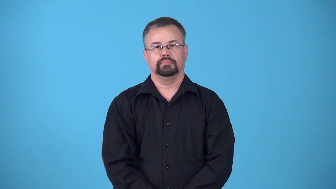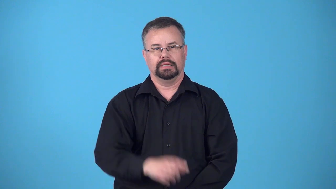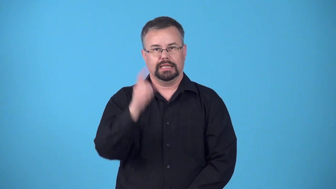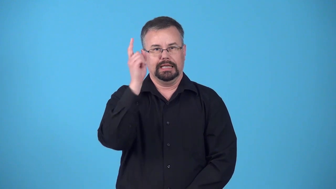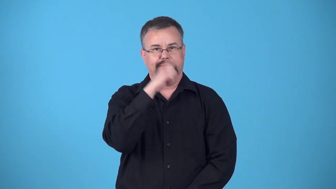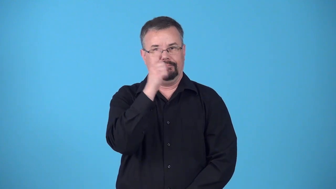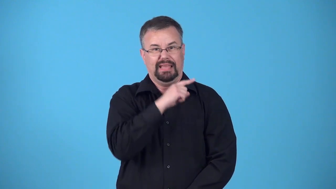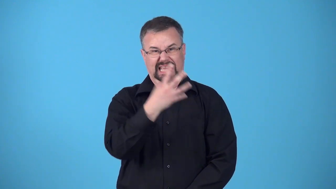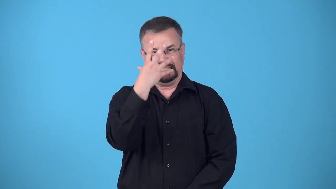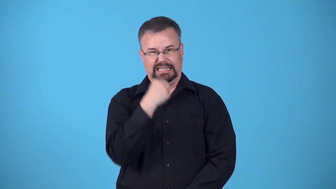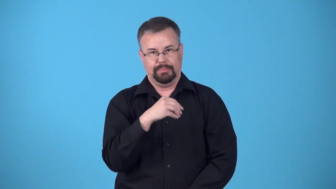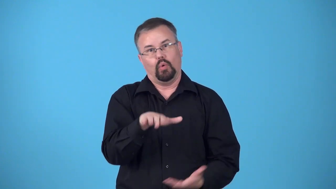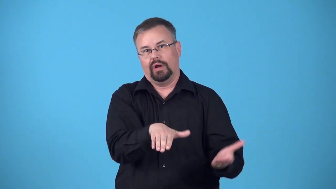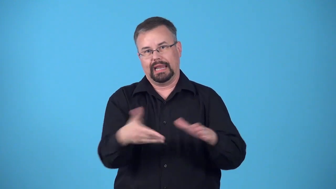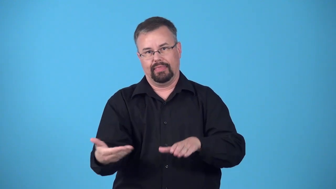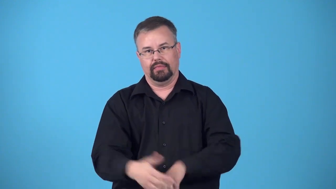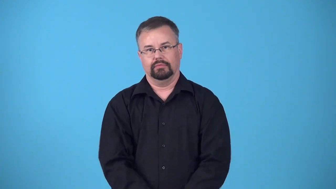play possum